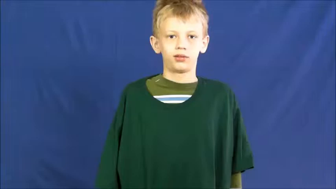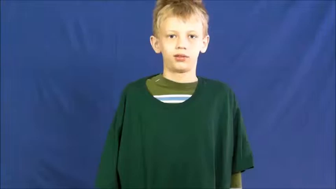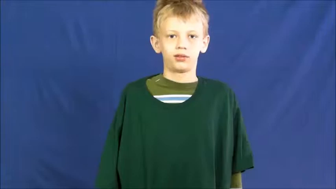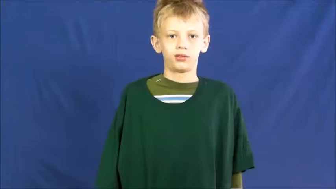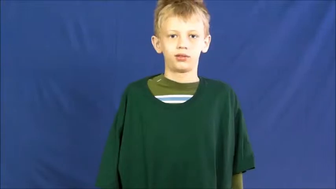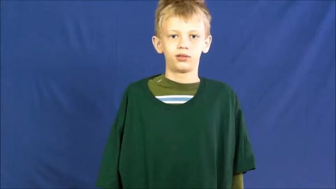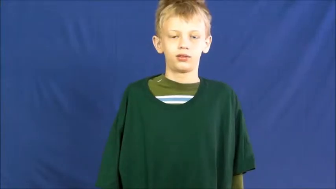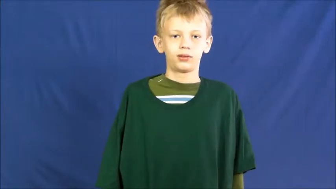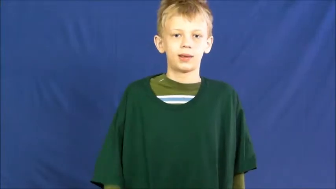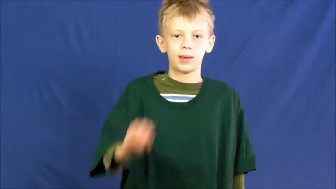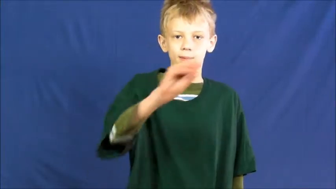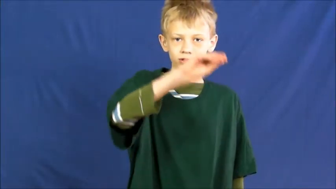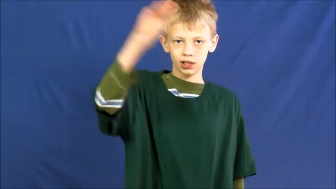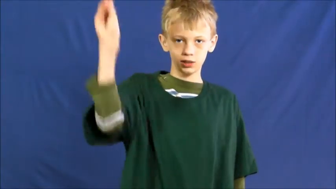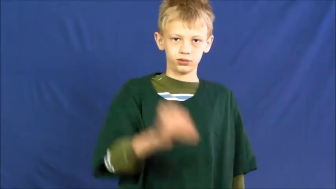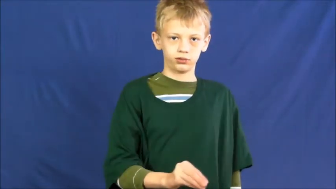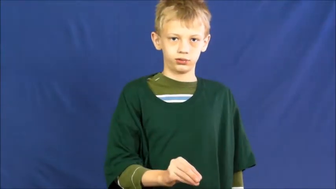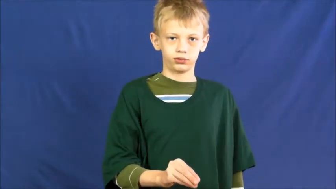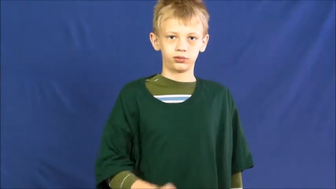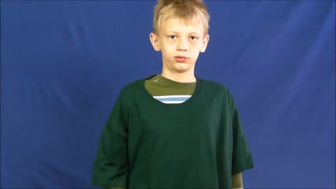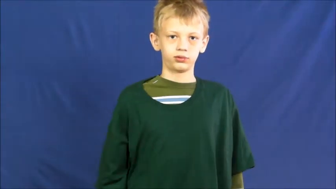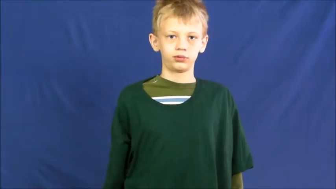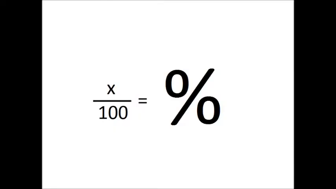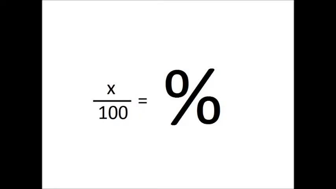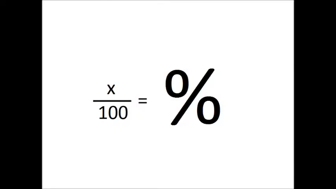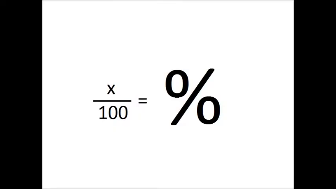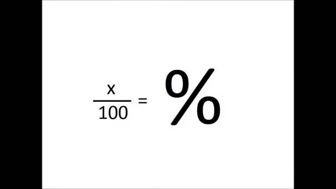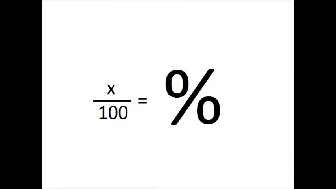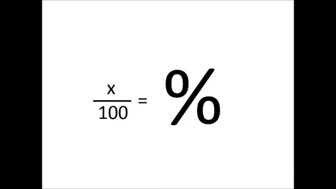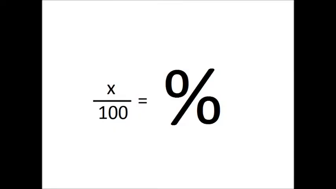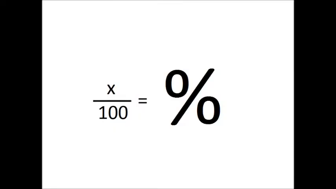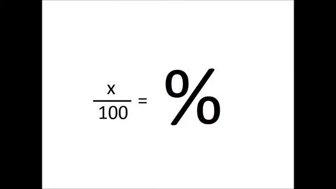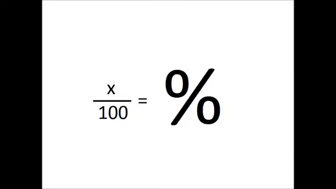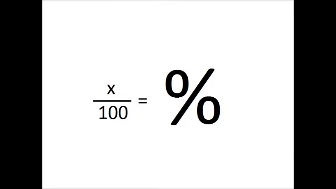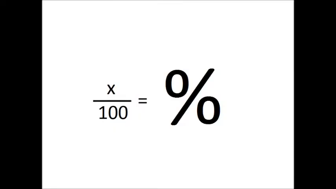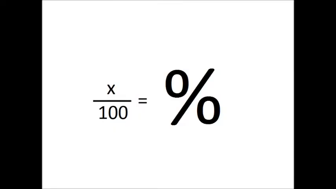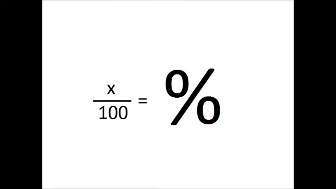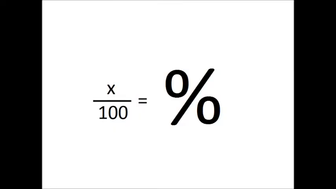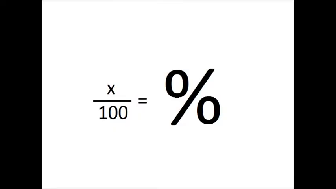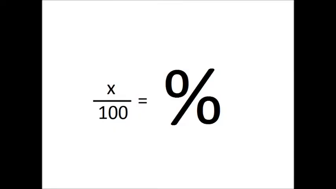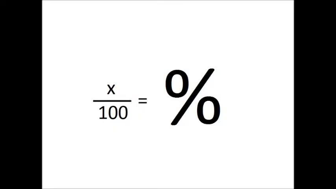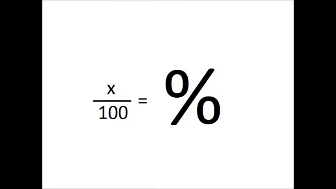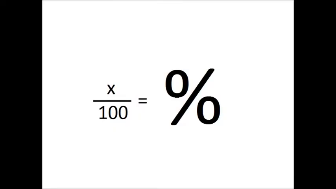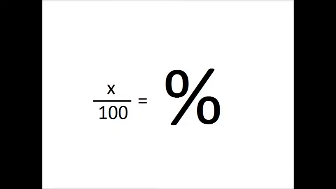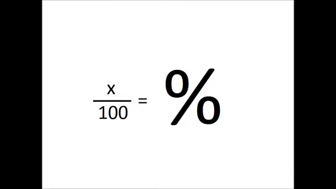Percent